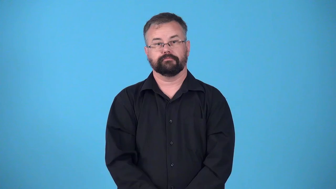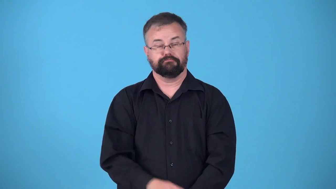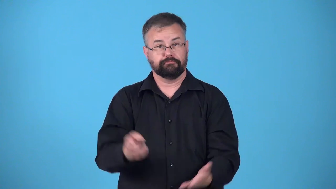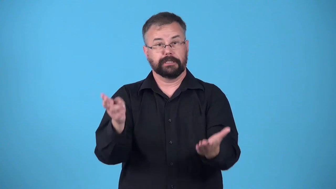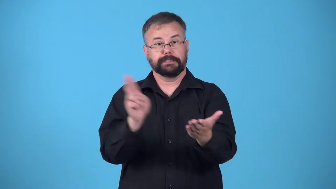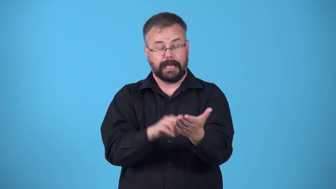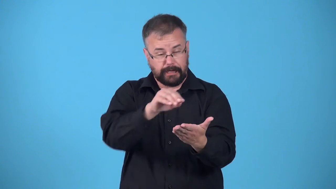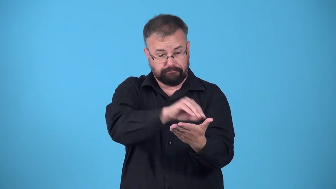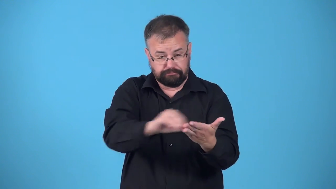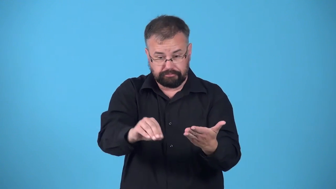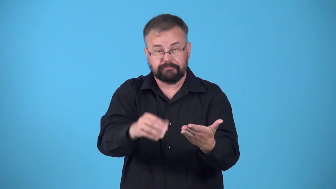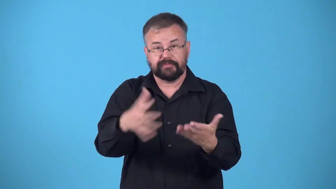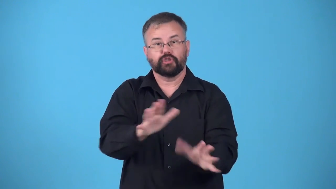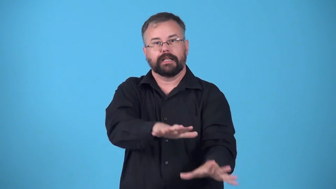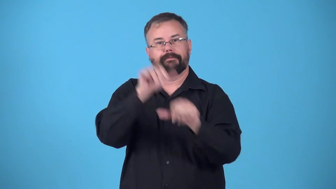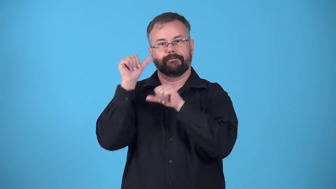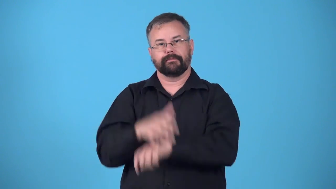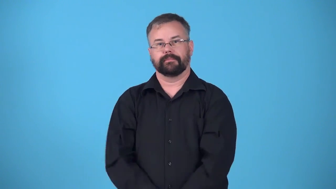check out,sign out